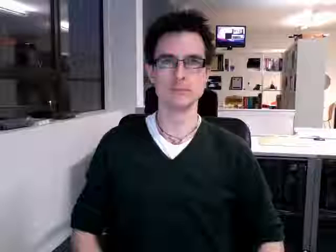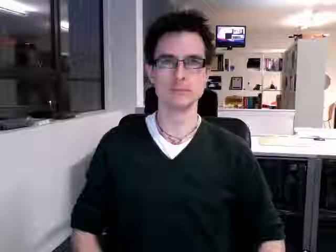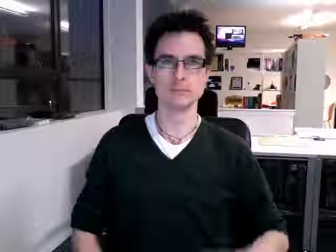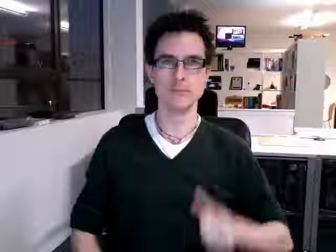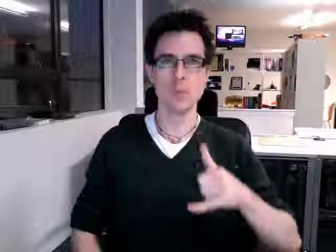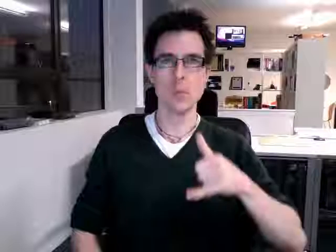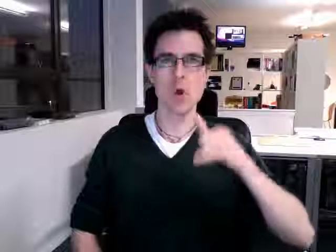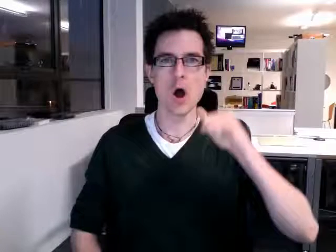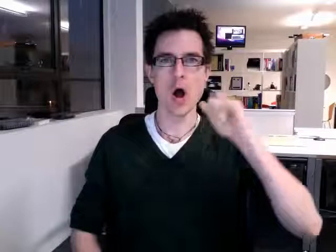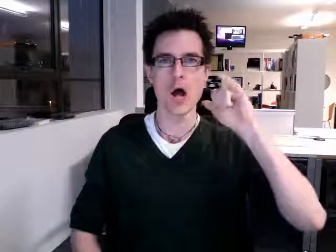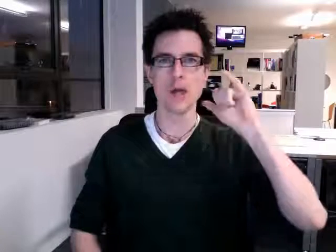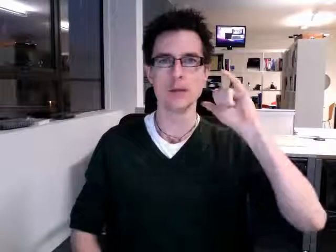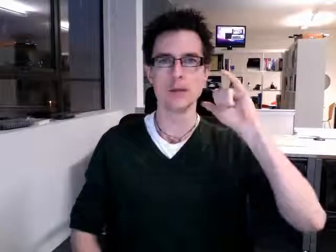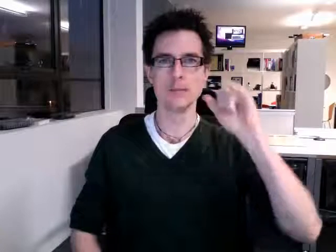wine